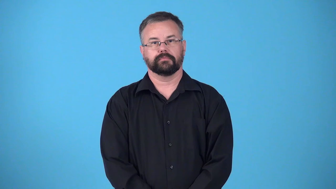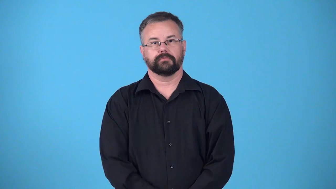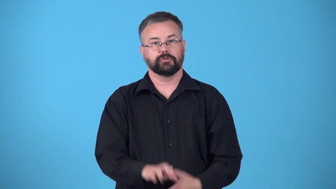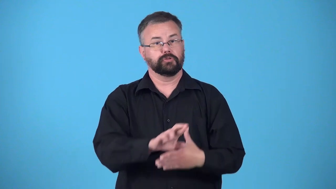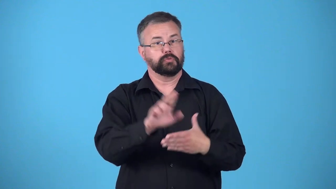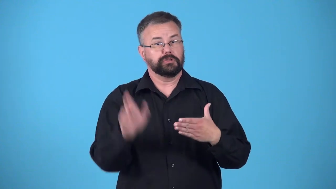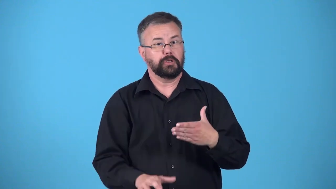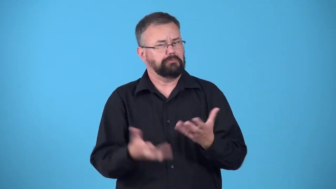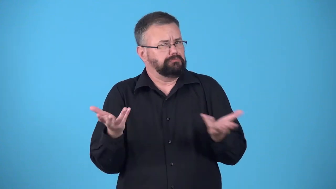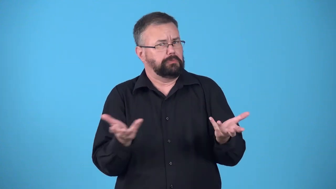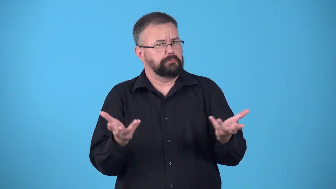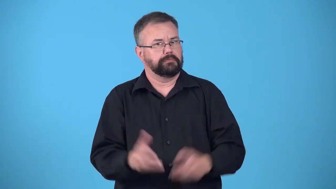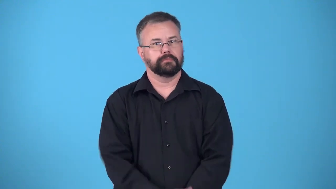boil down to, culminate in